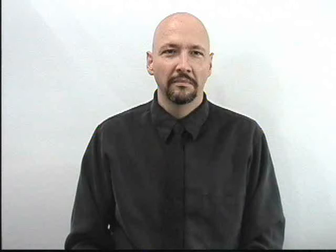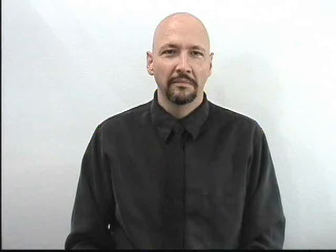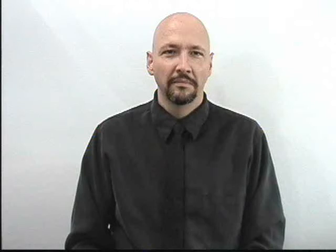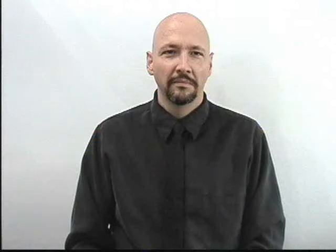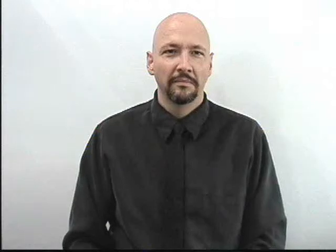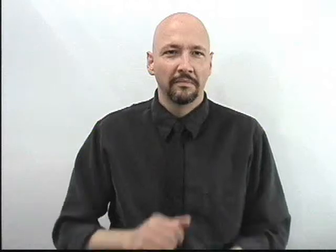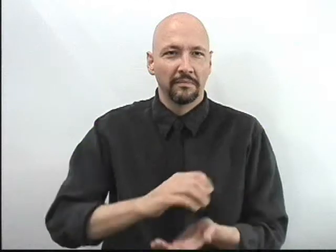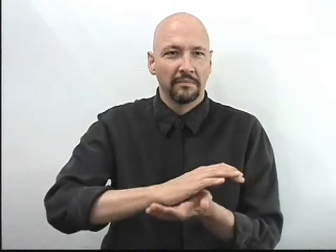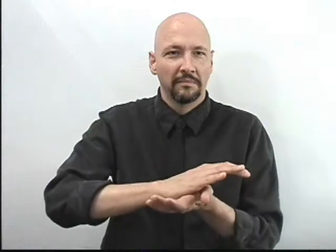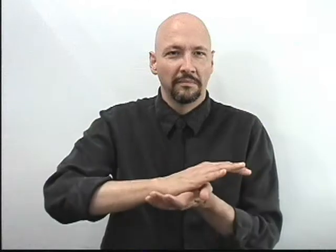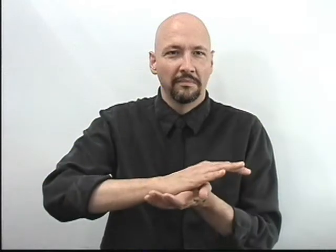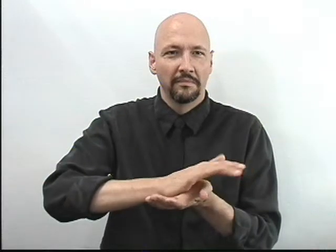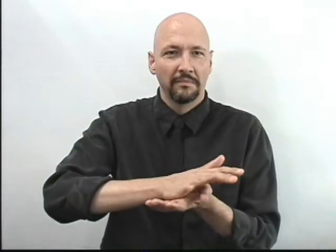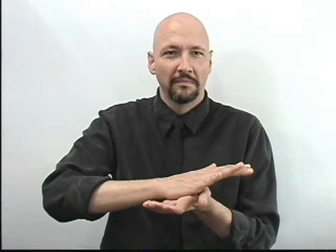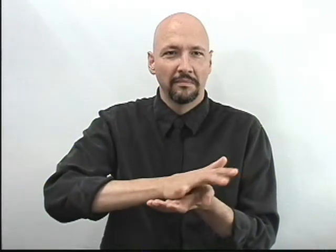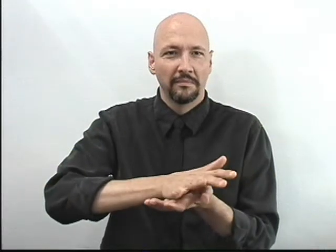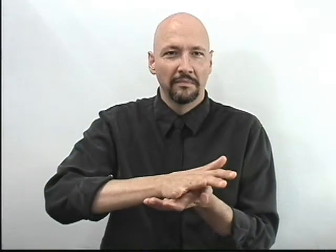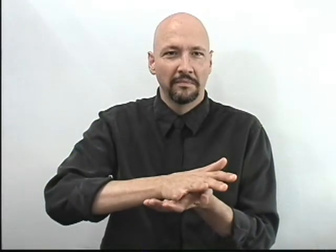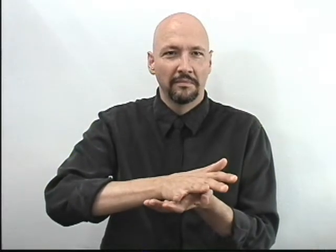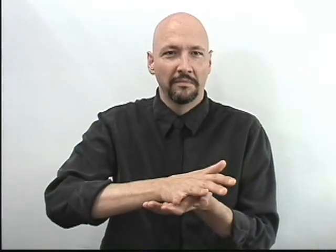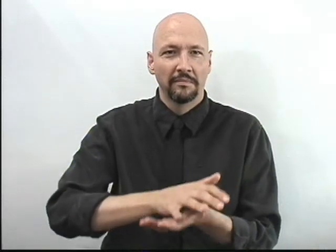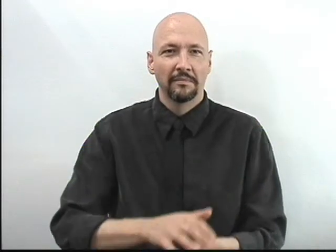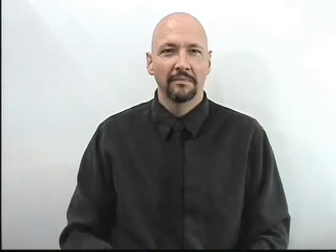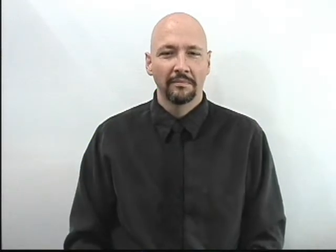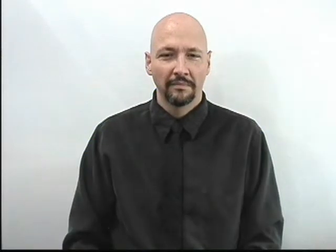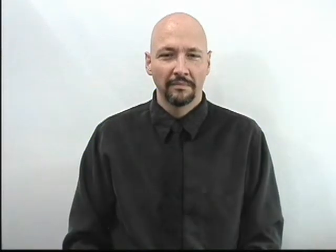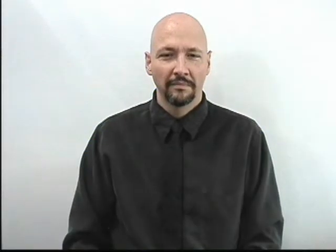CHEESE